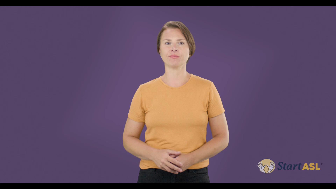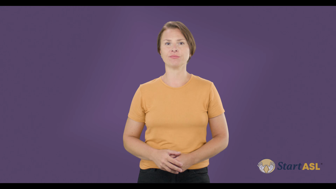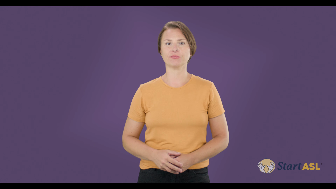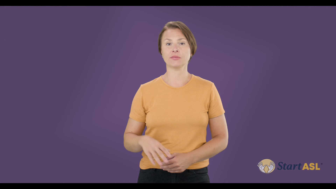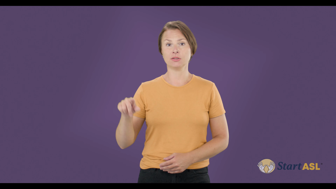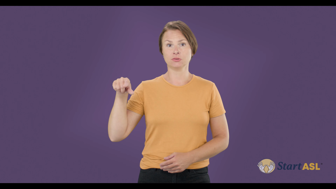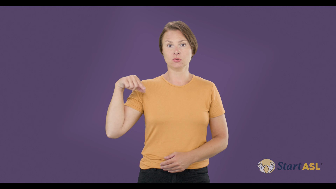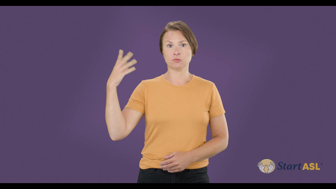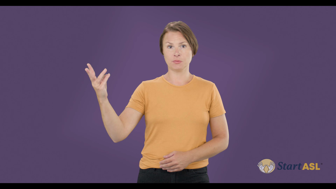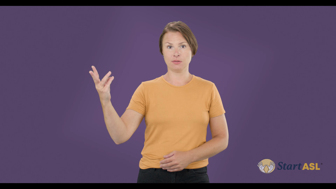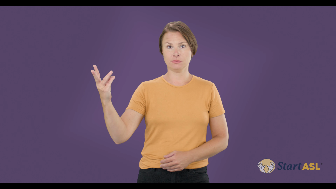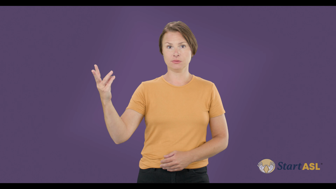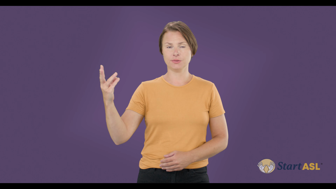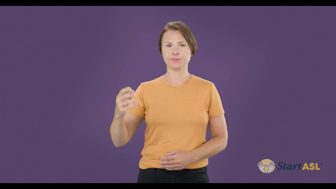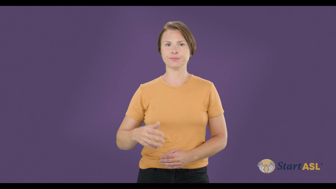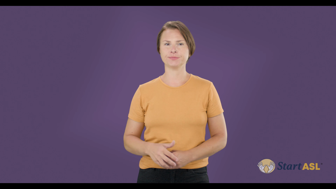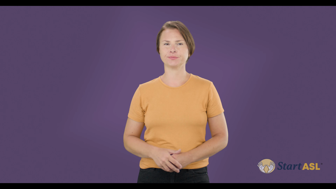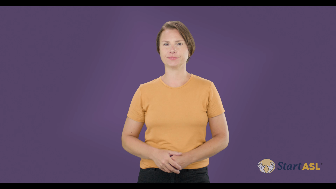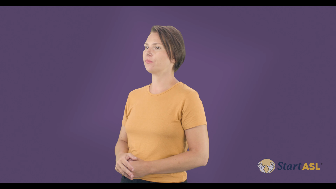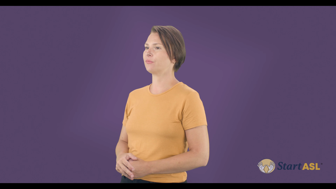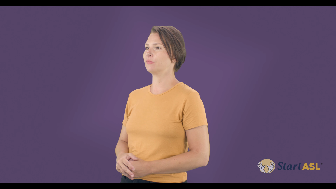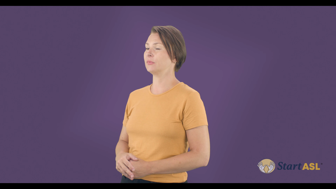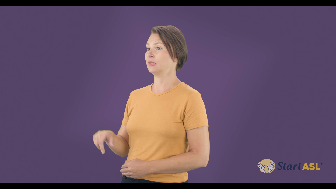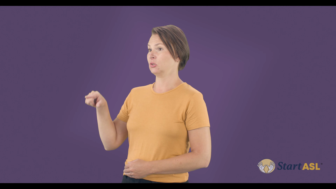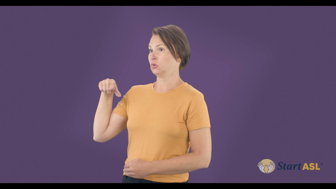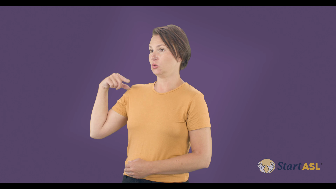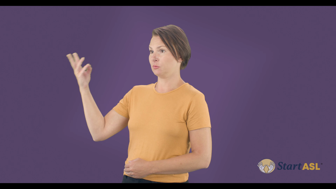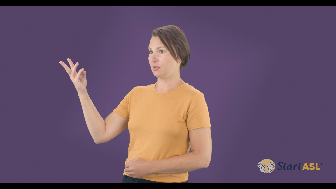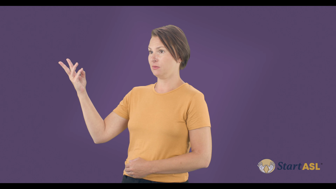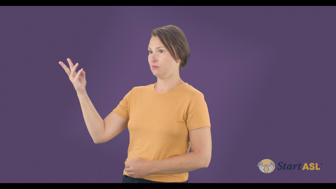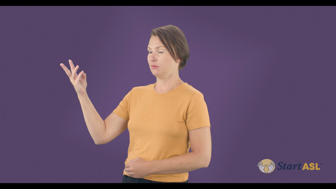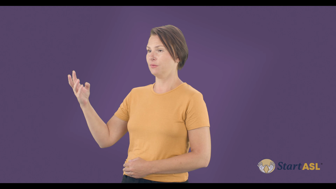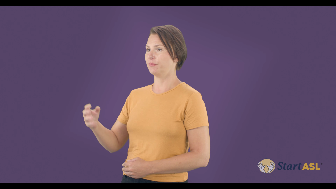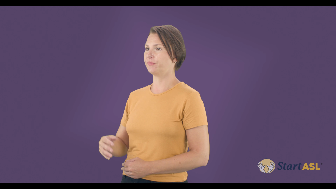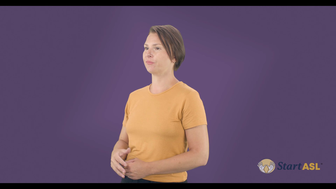george washington